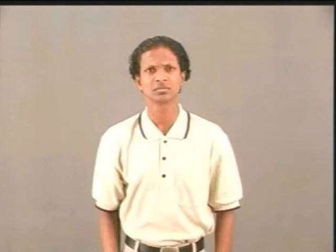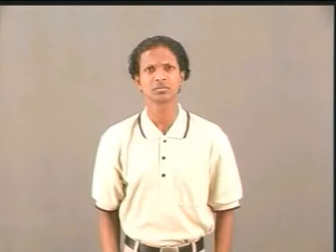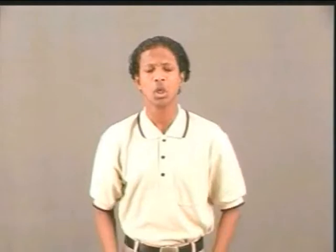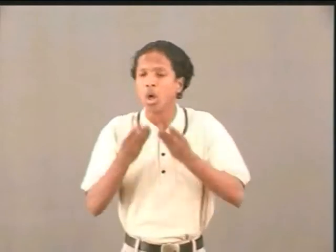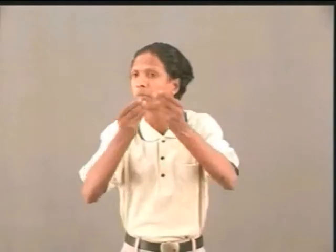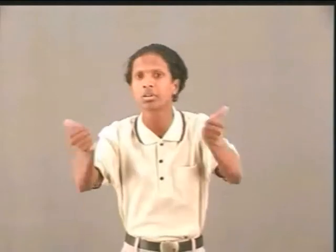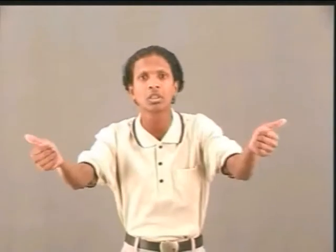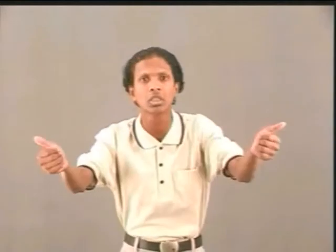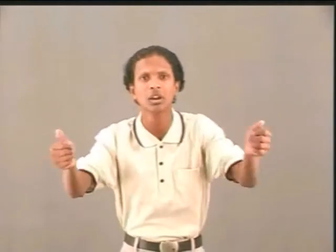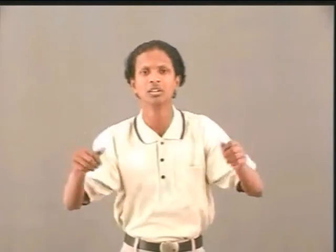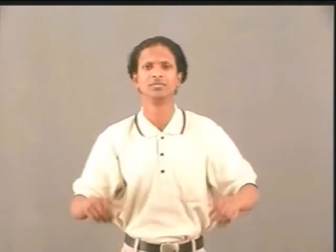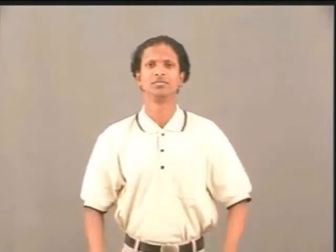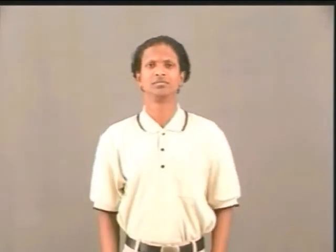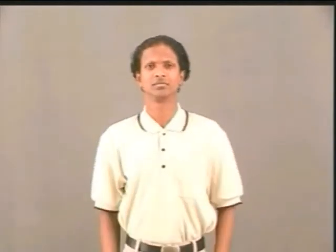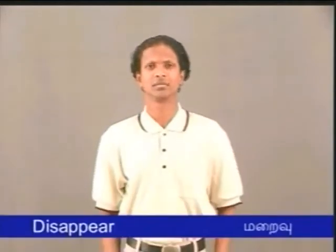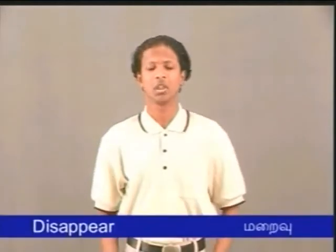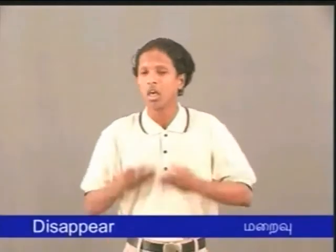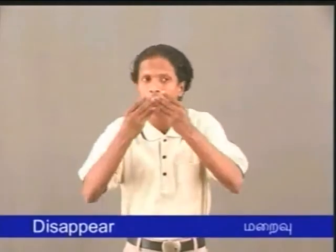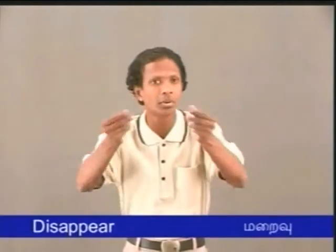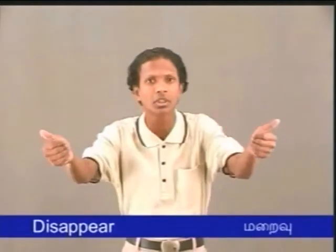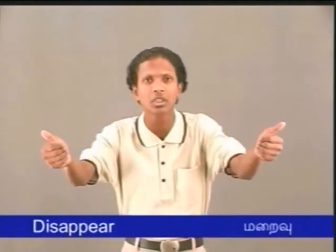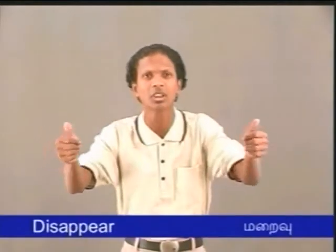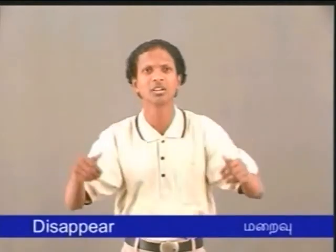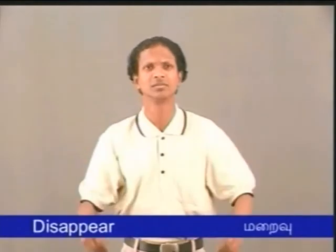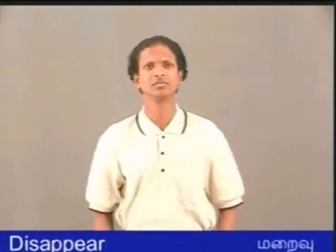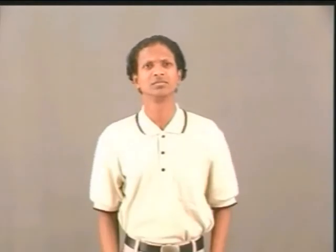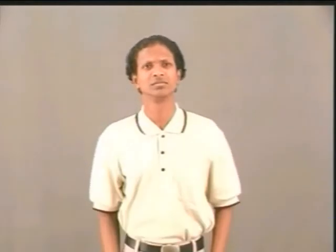disappear